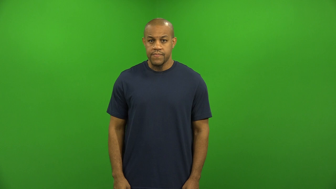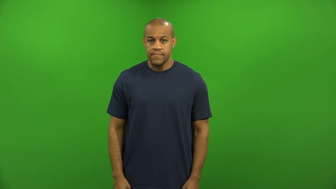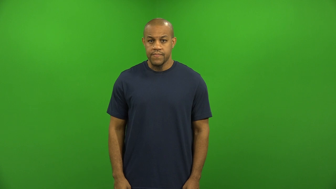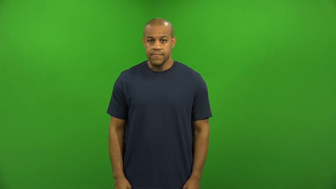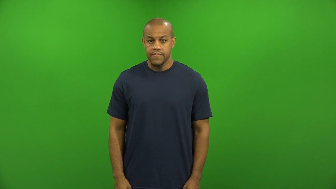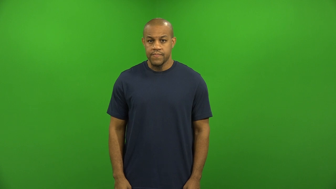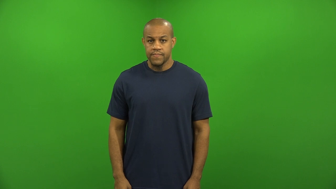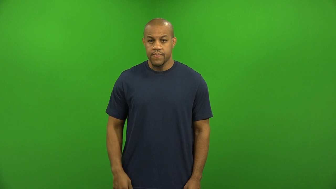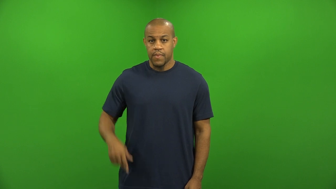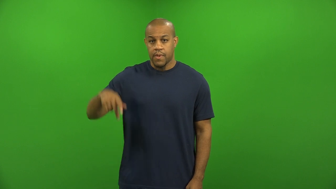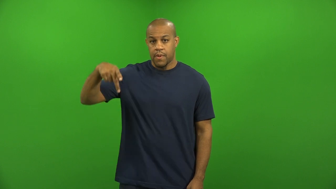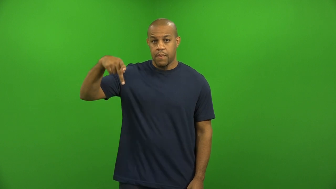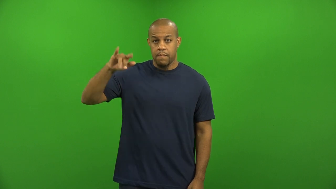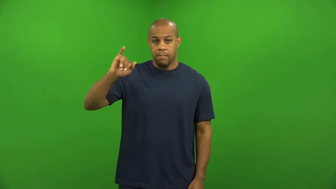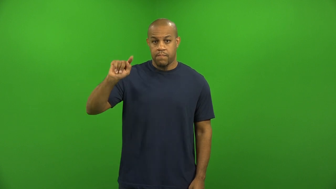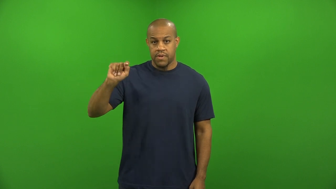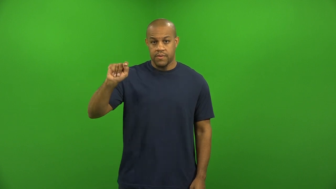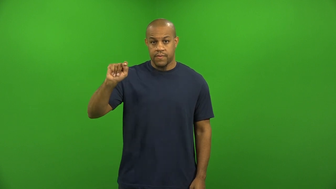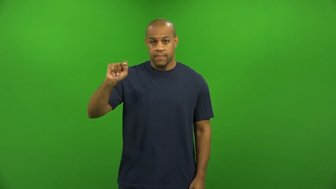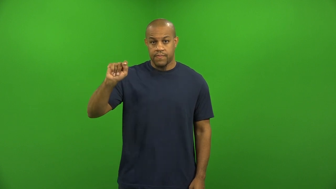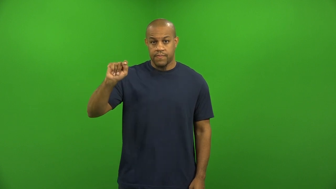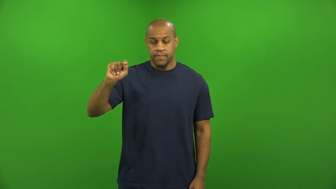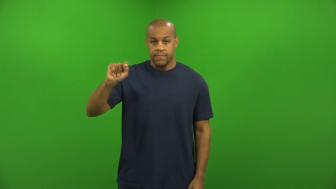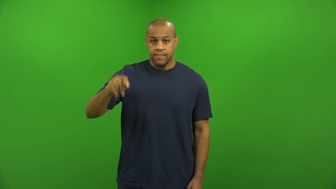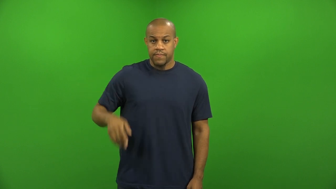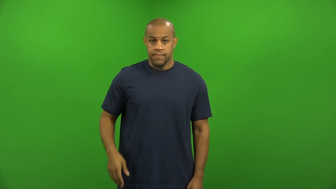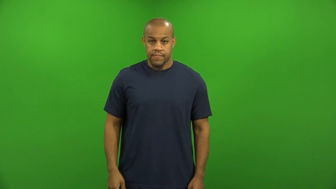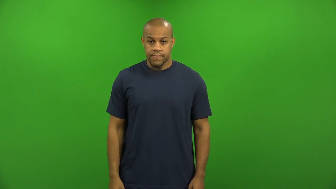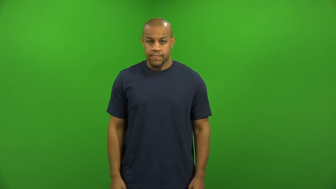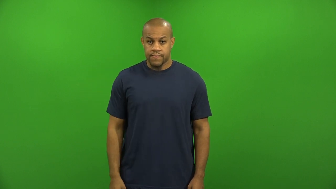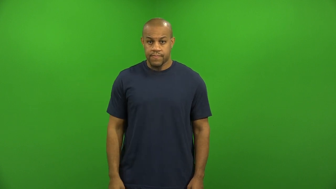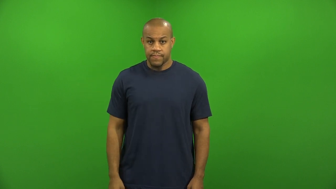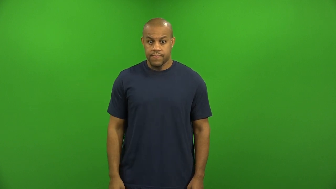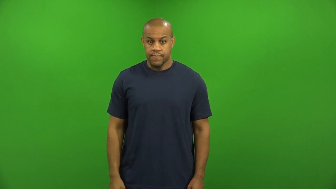Pit